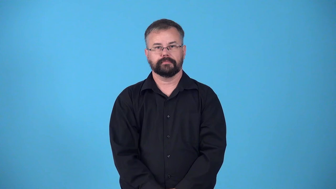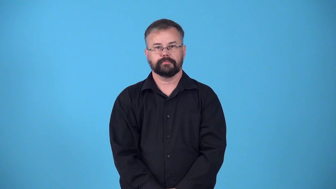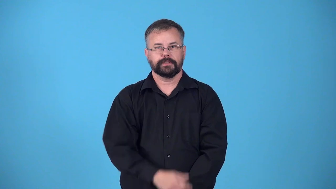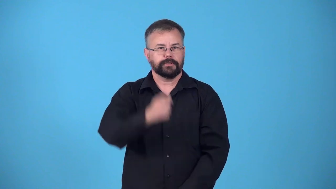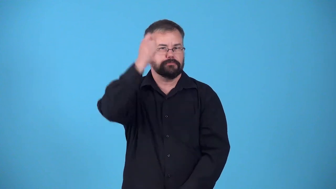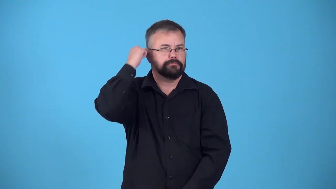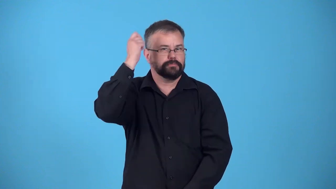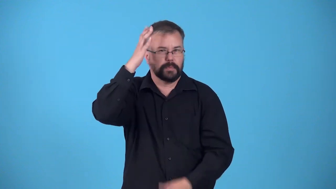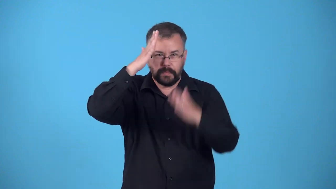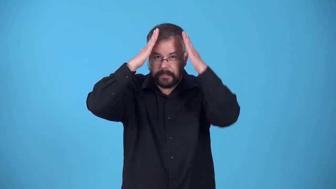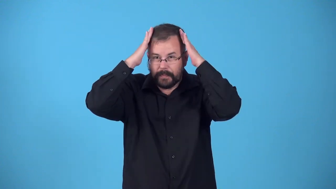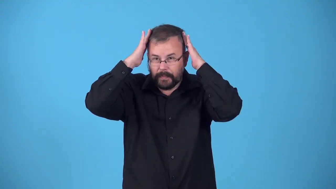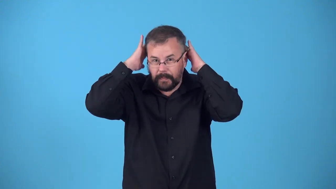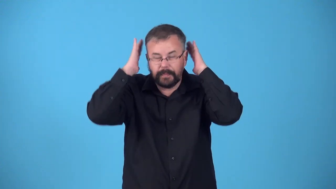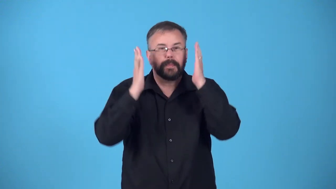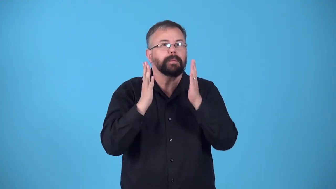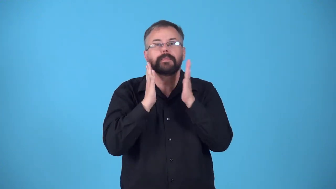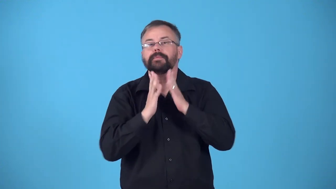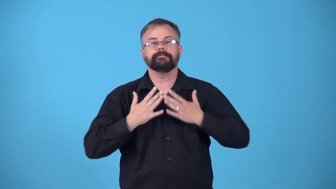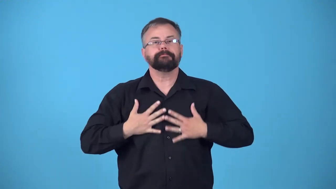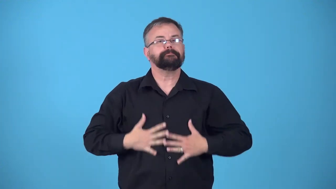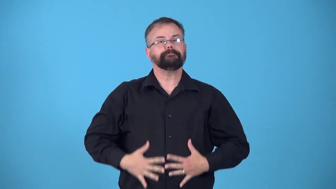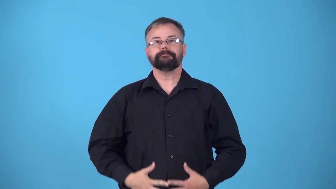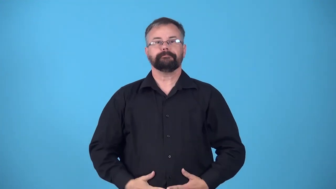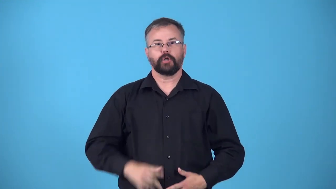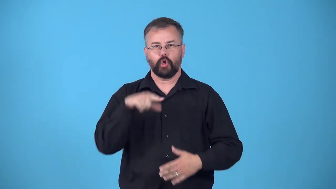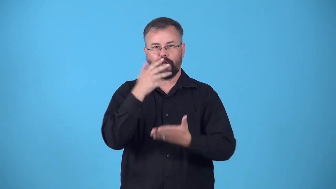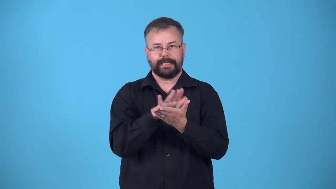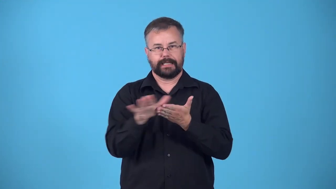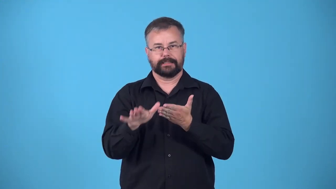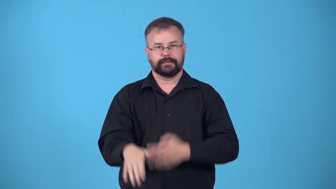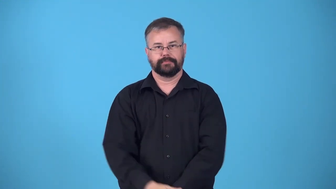fix,fix up